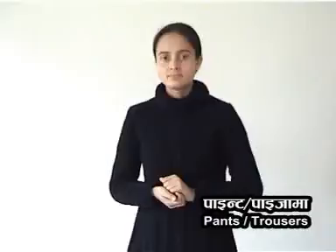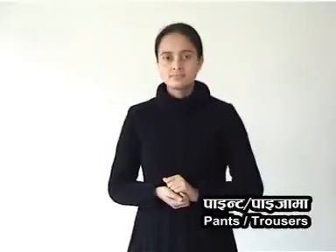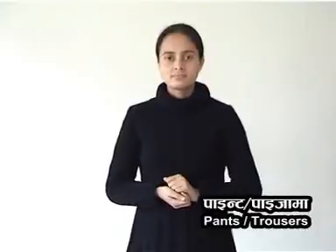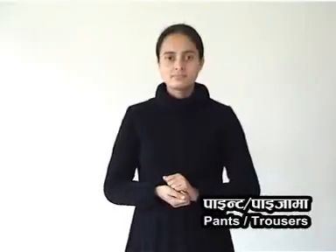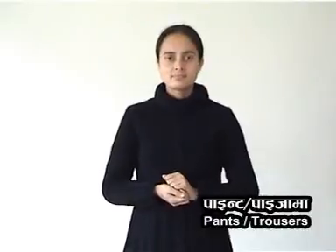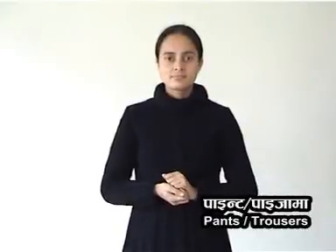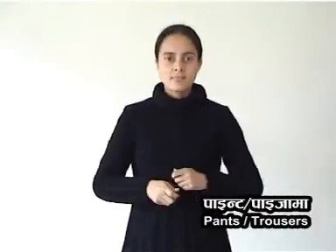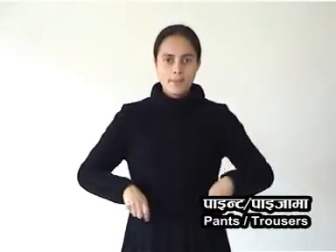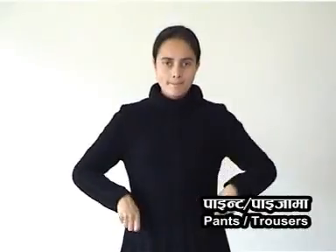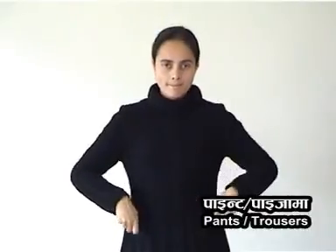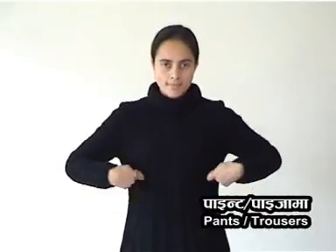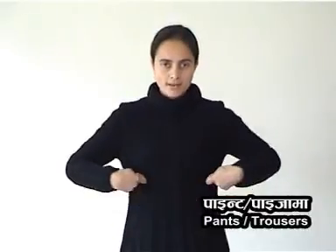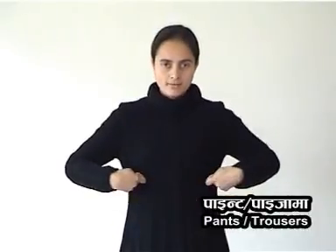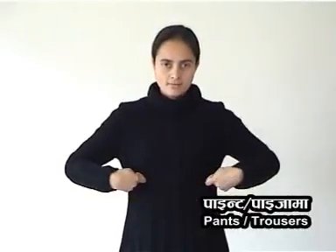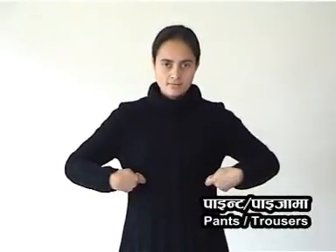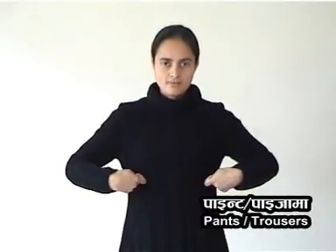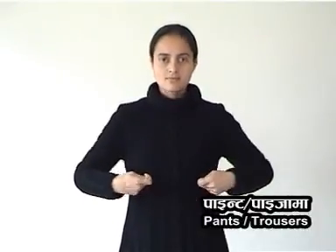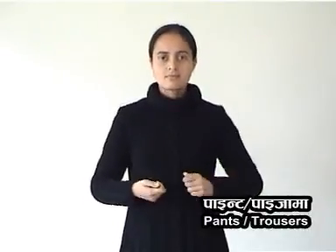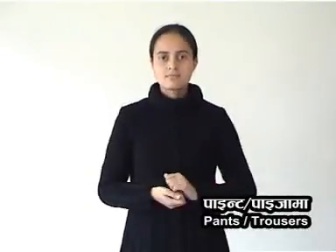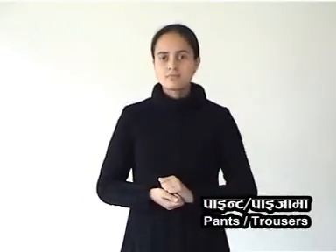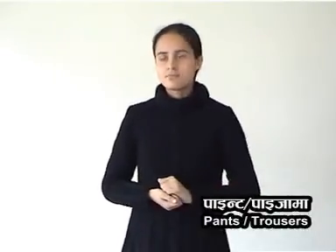pants